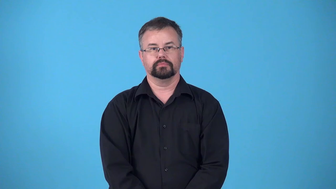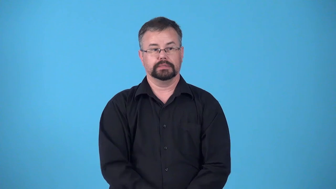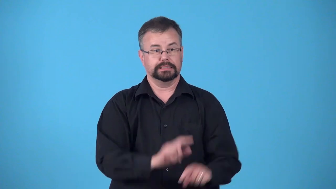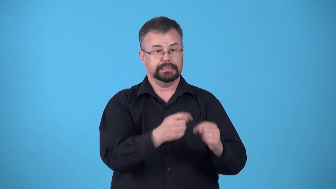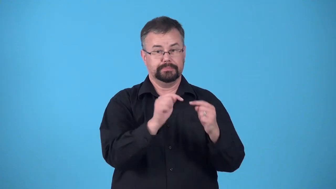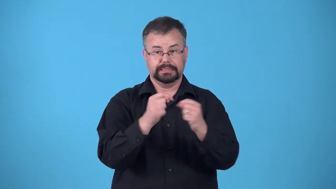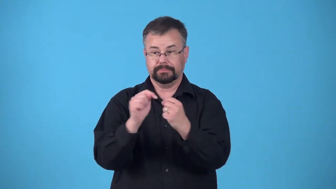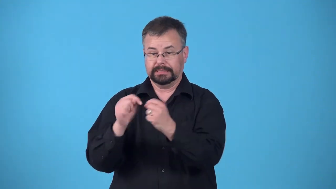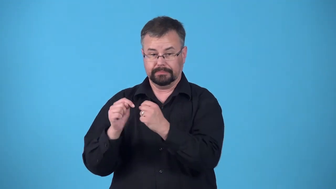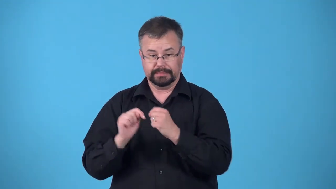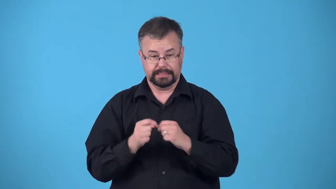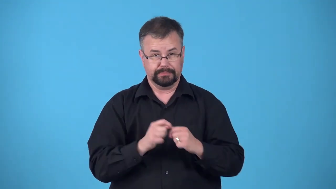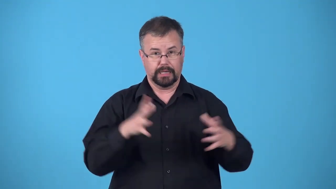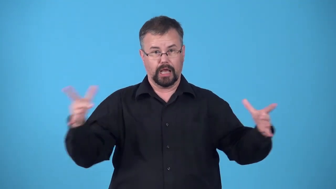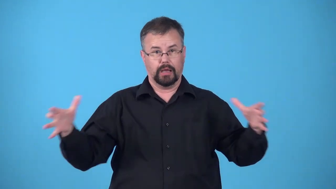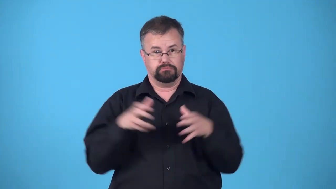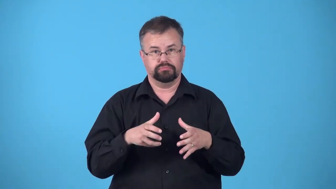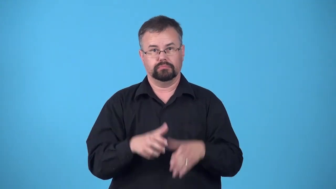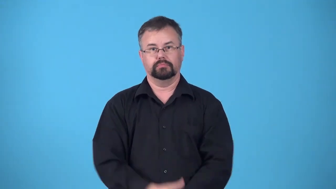conference